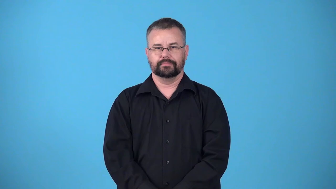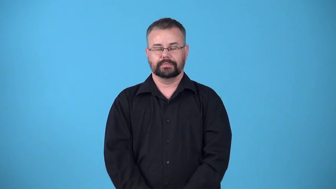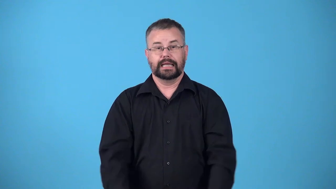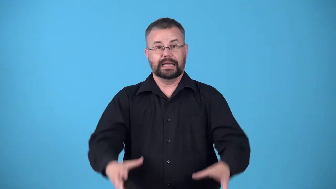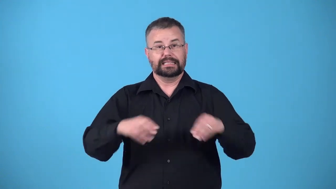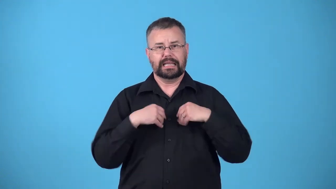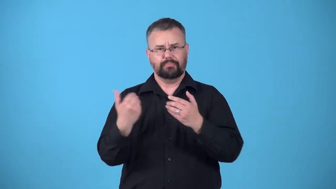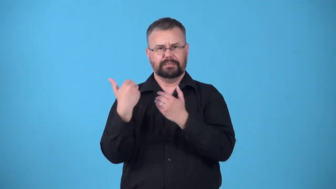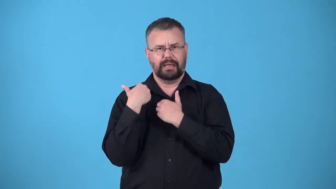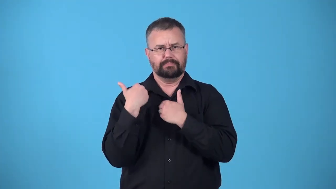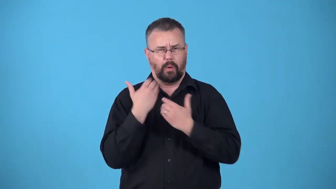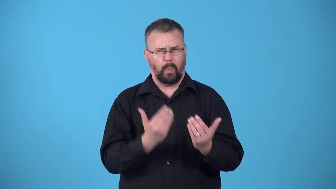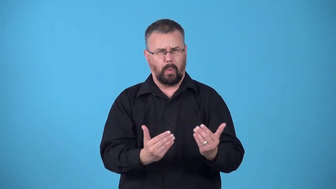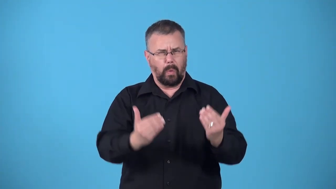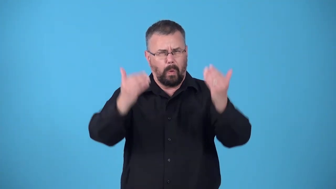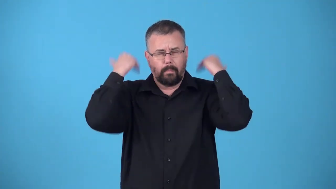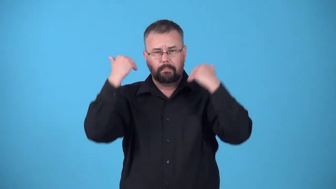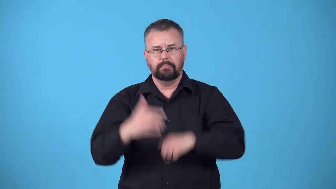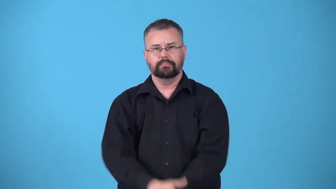bite off more than you can chew